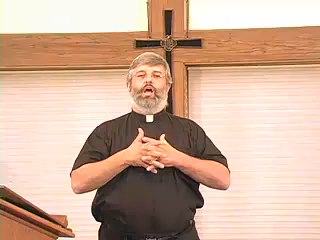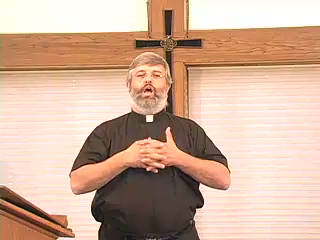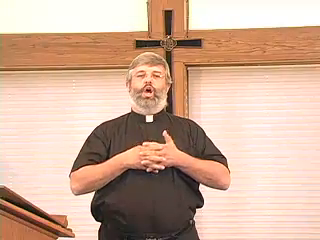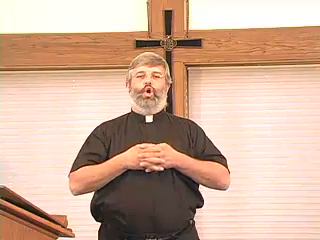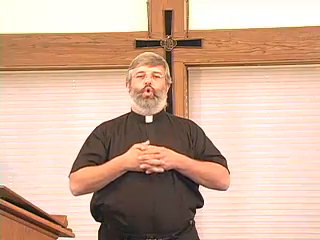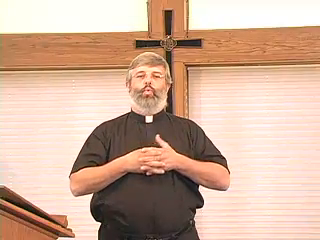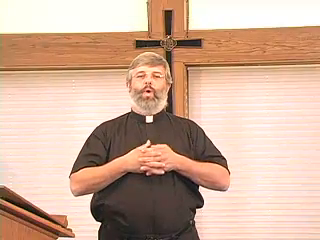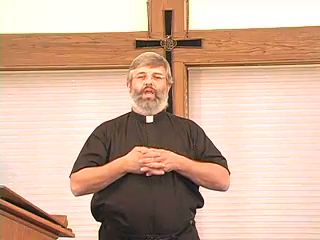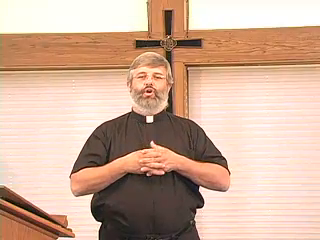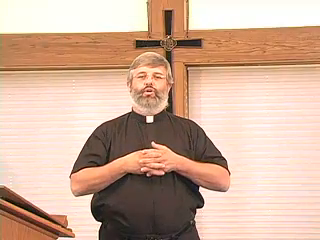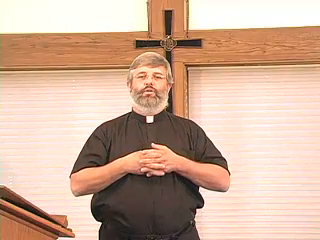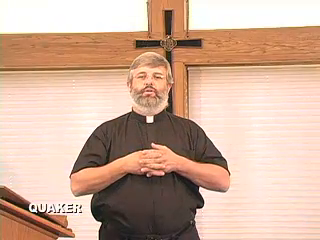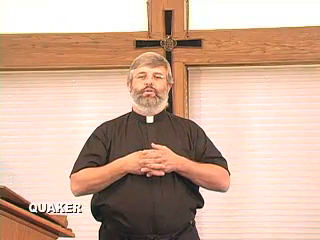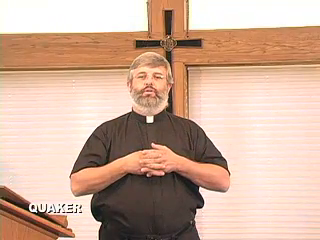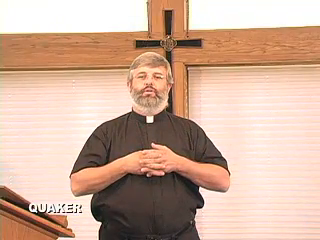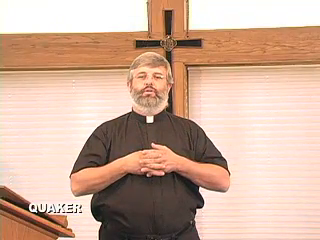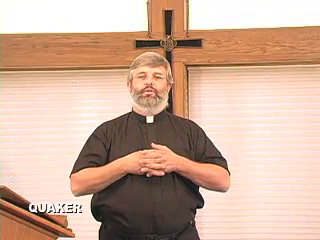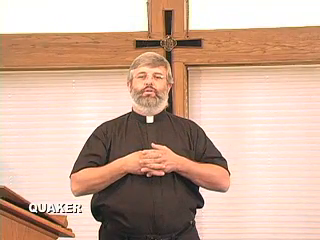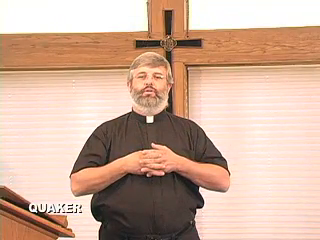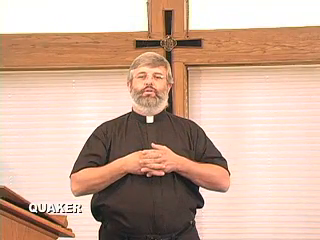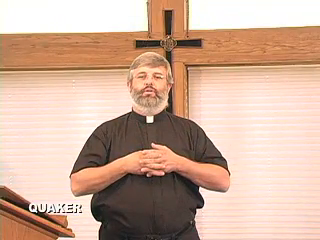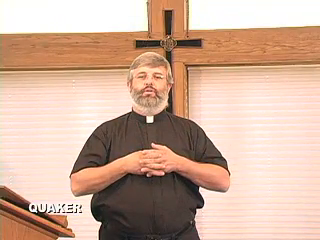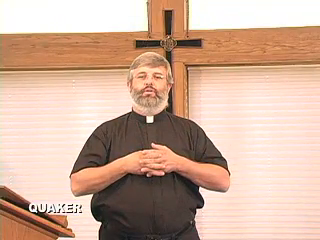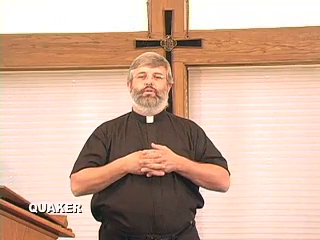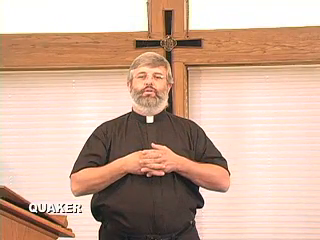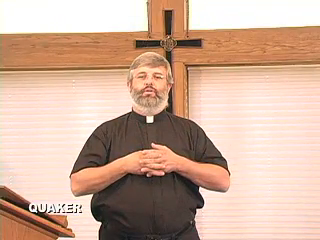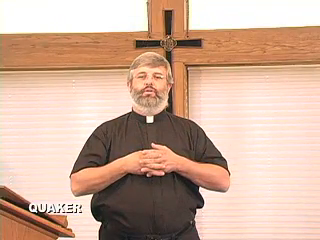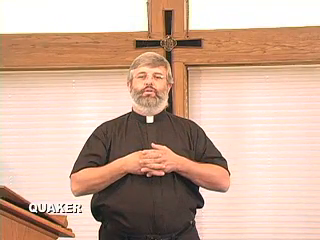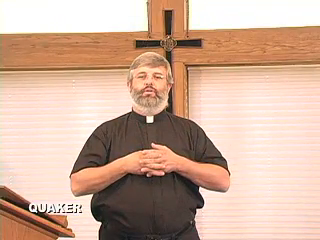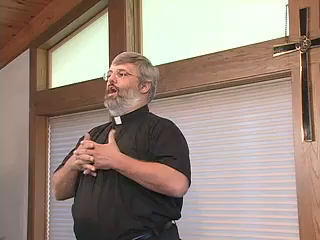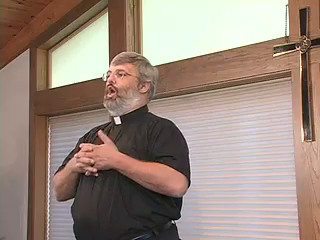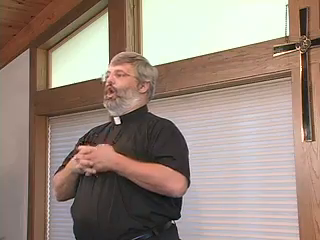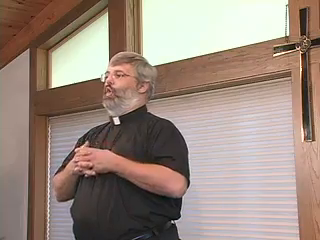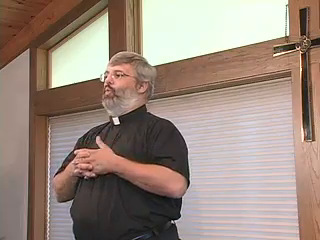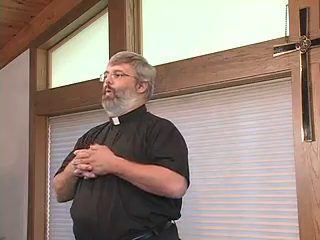QUAKER